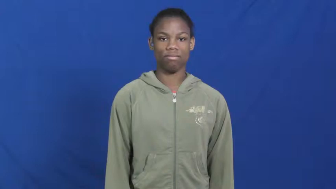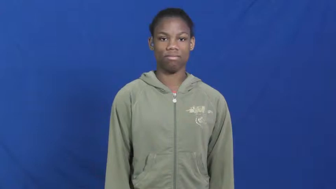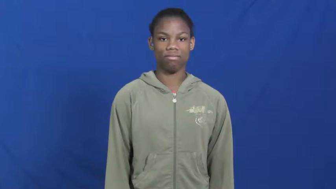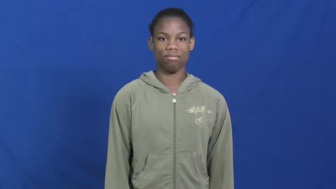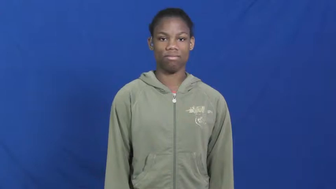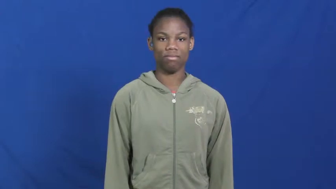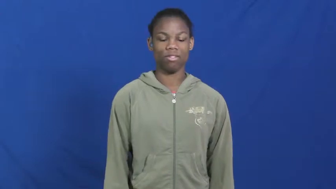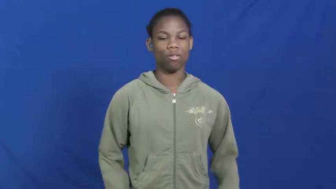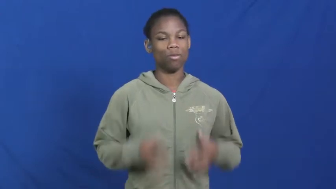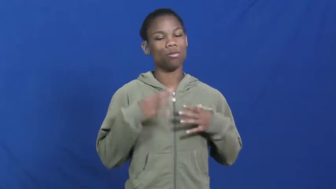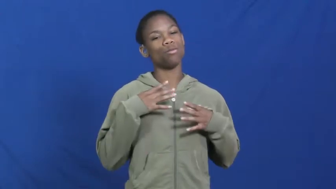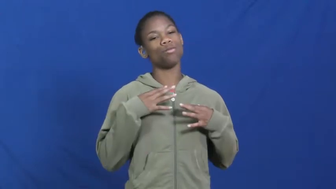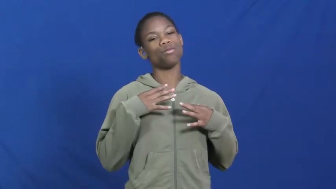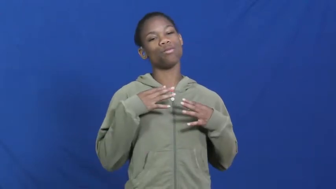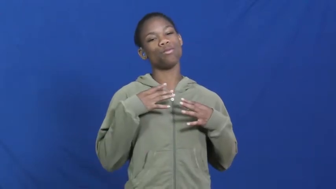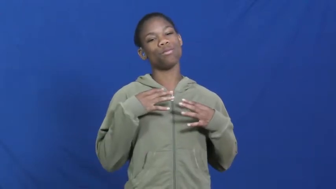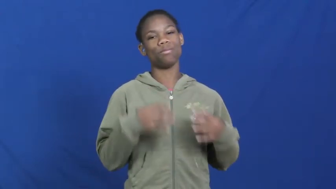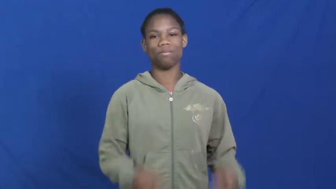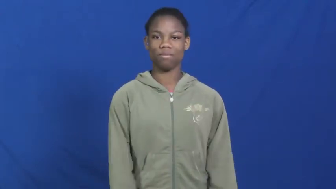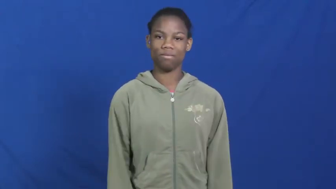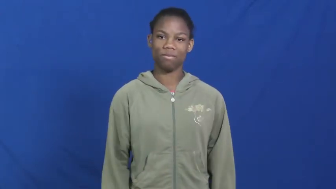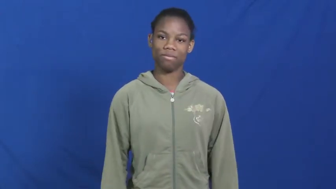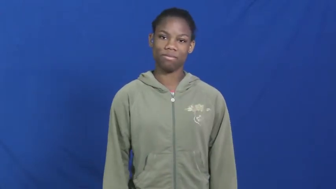leisure